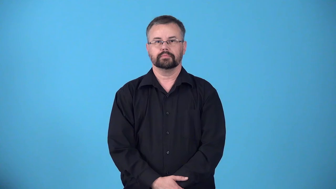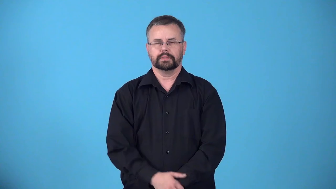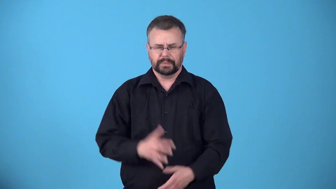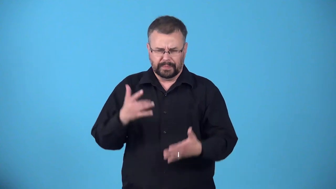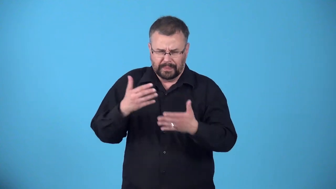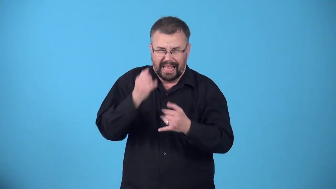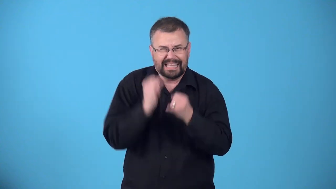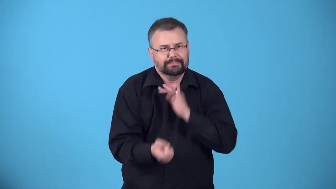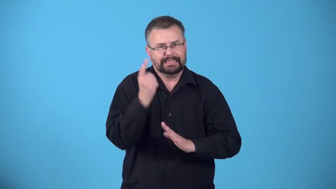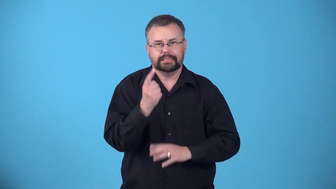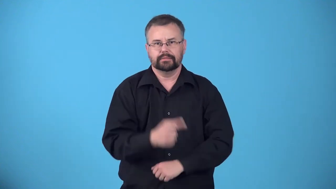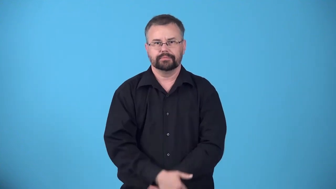at the last minute